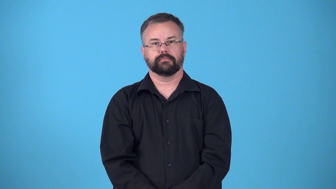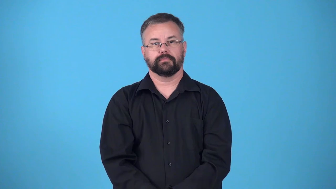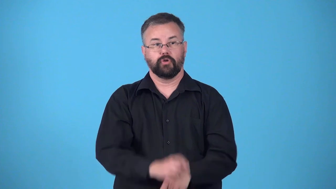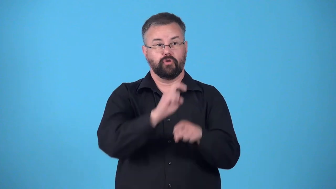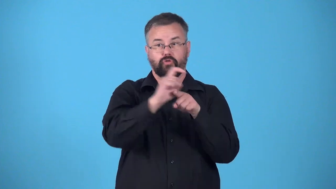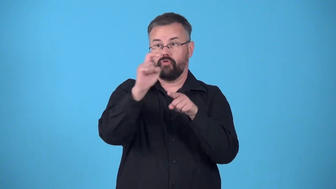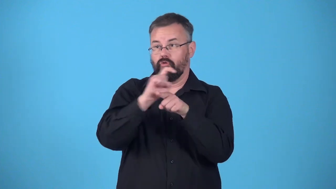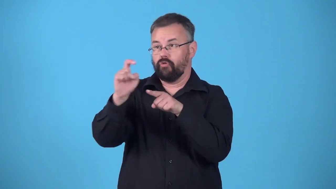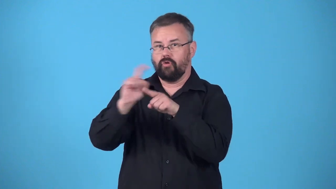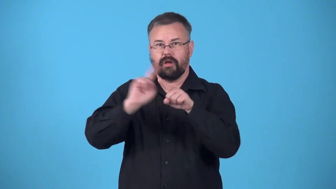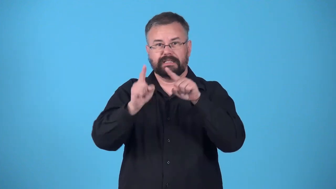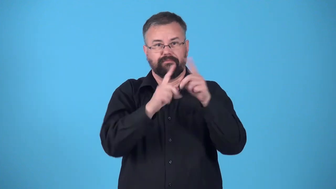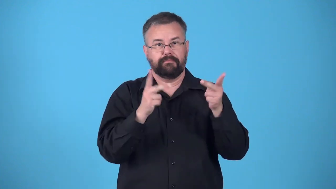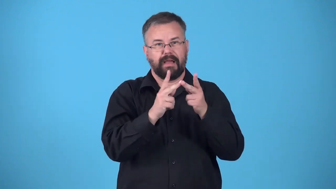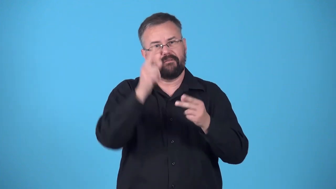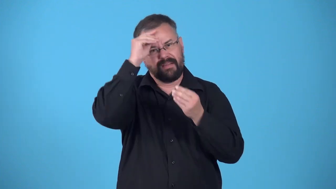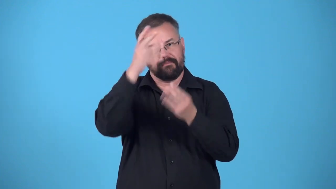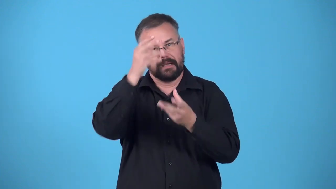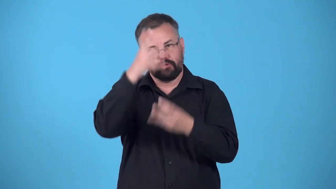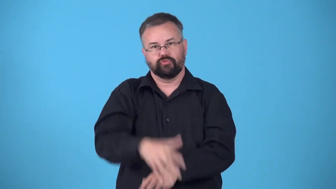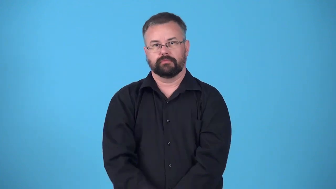call around